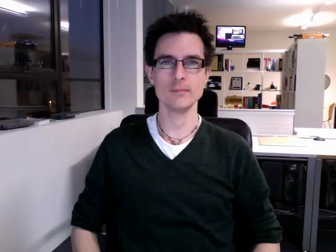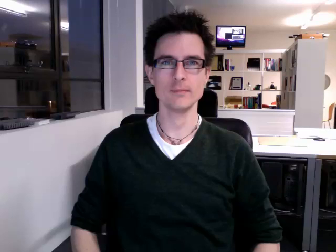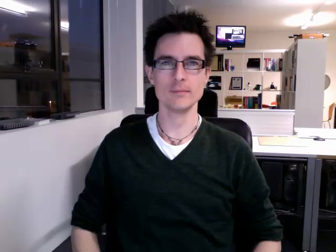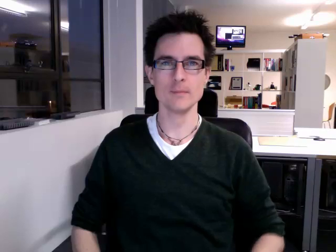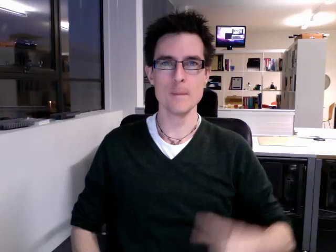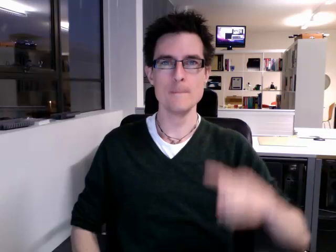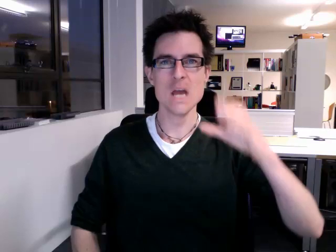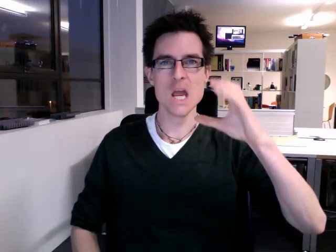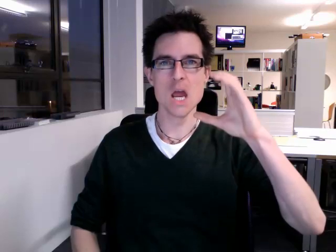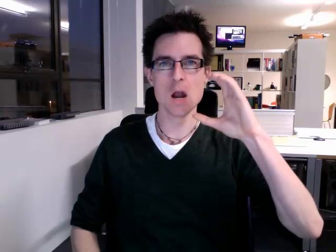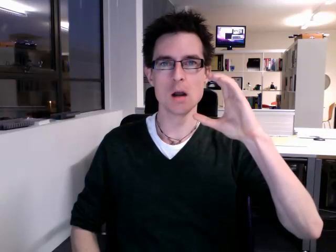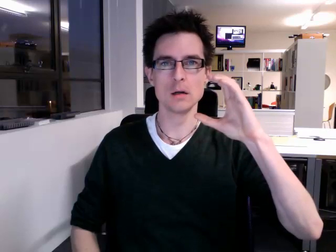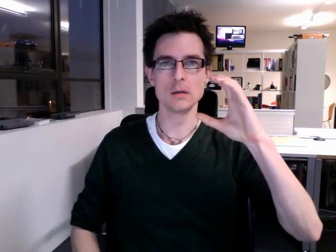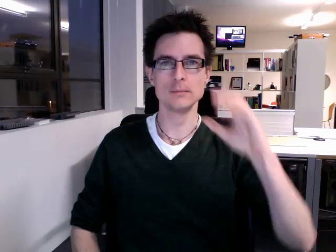beer